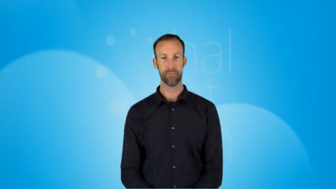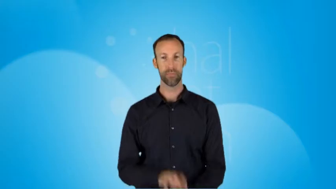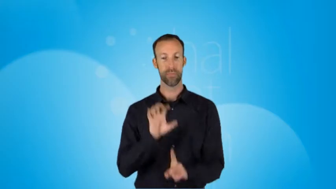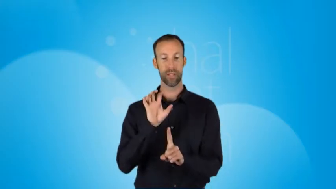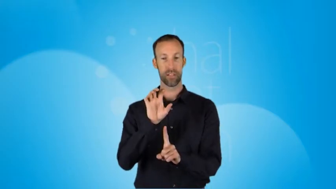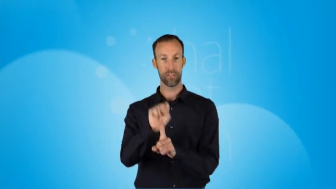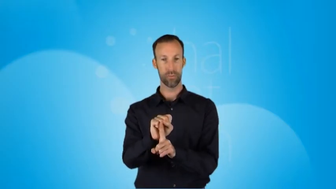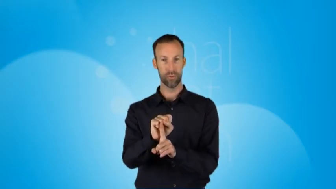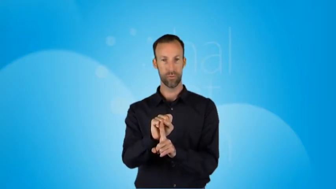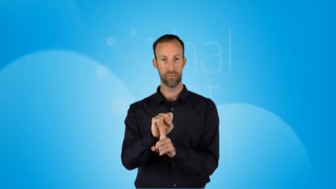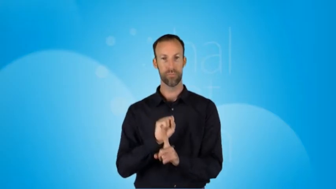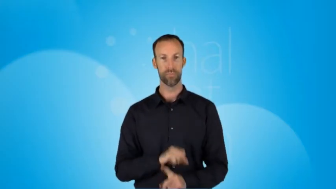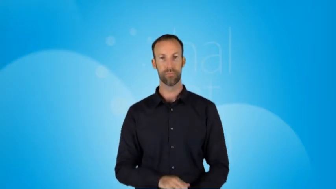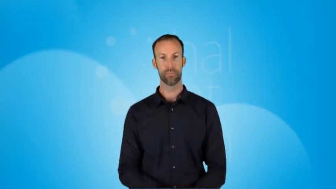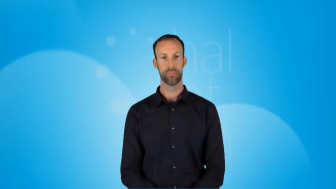catch